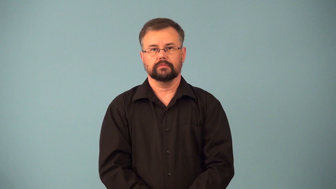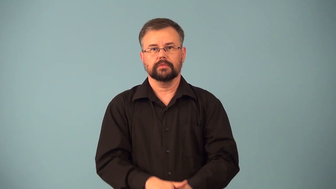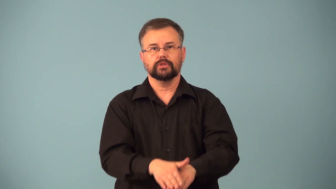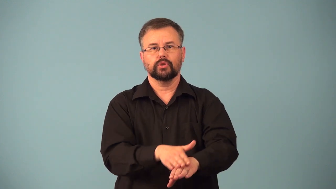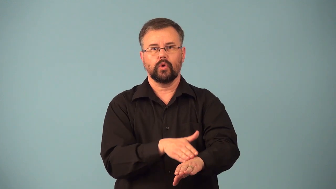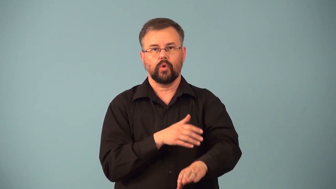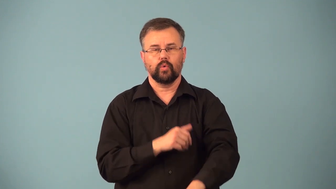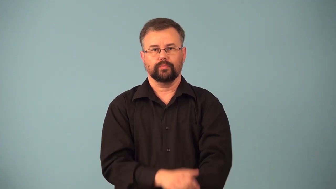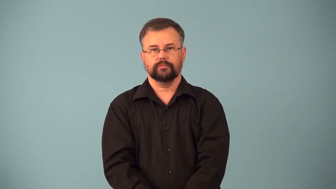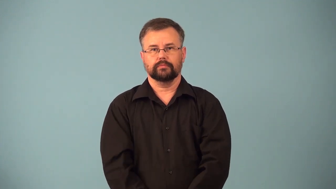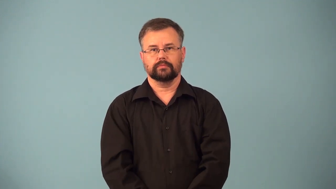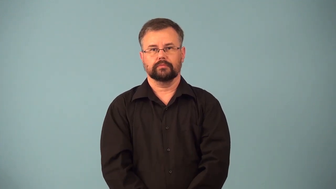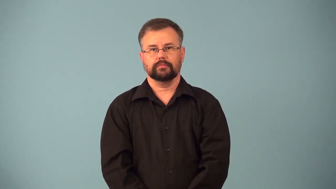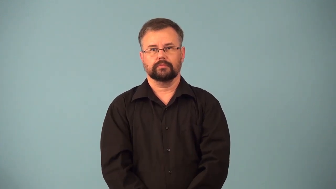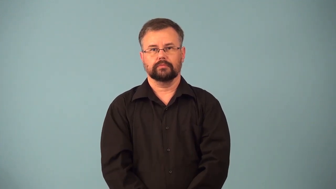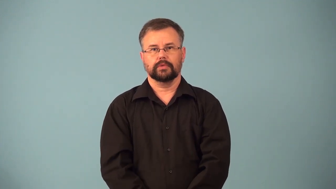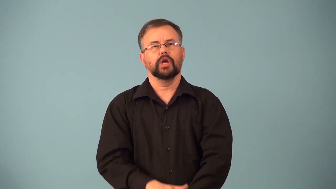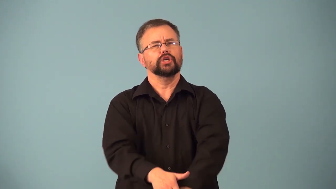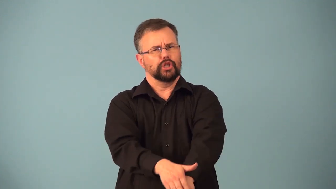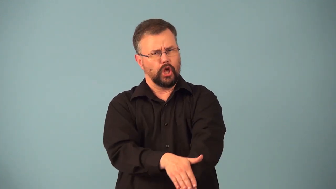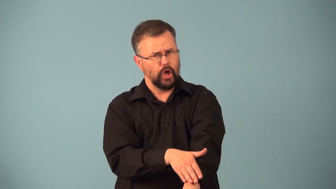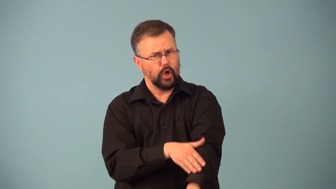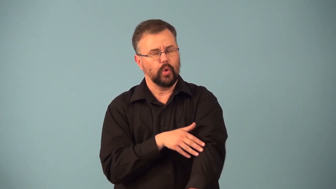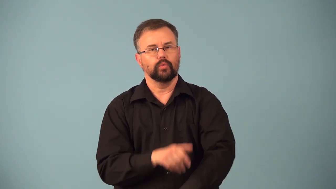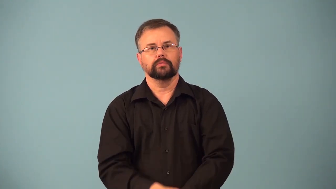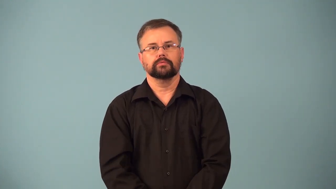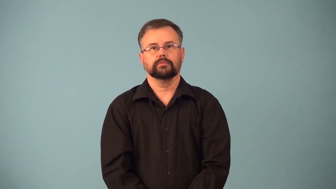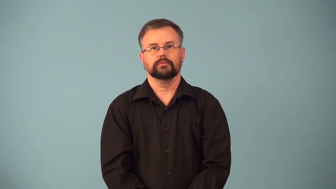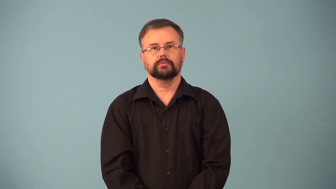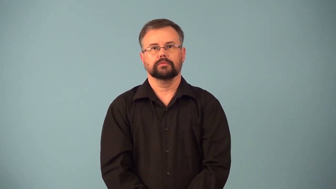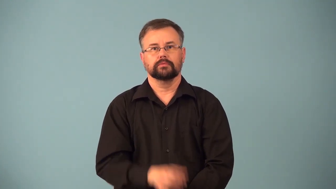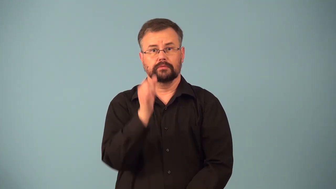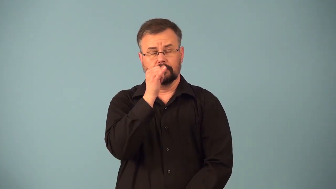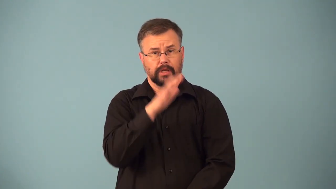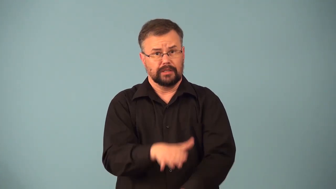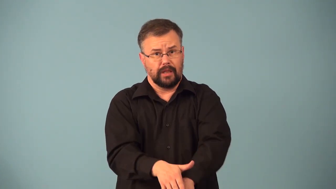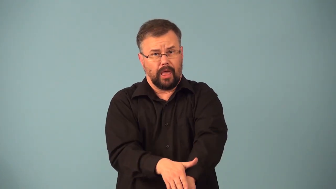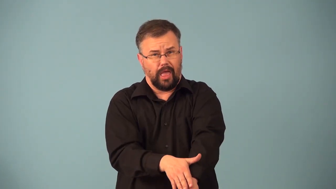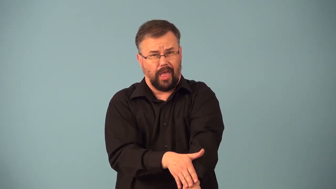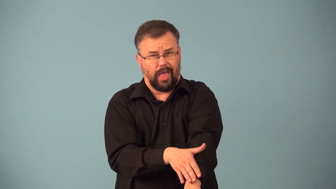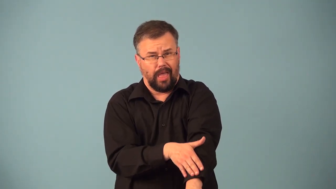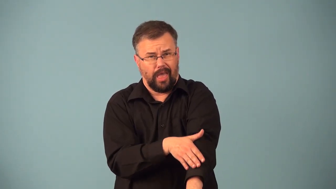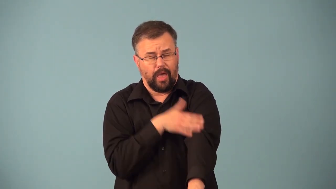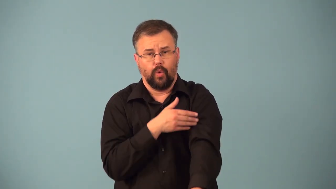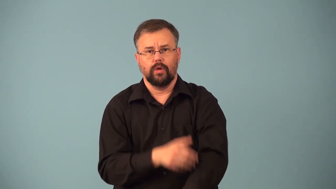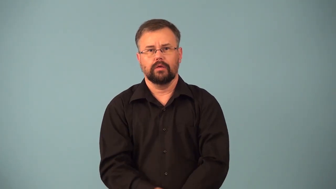slow,slower,slowest